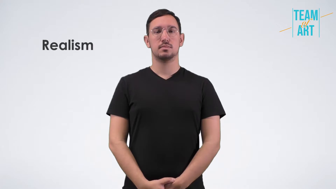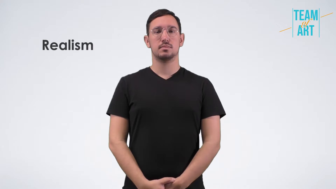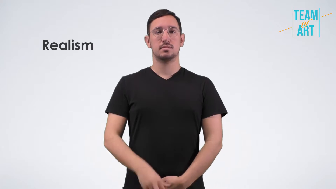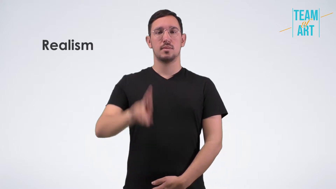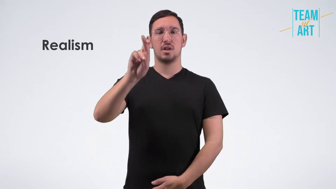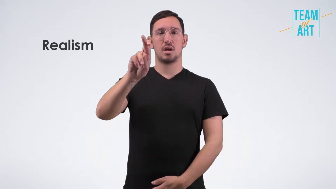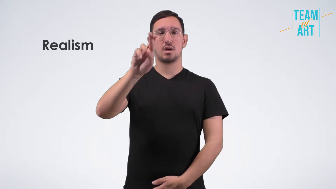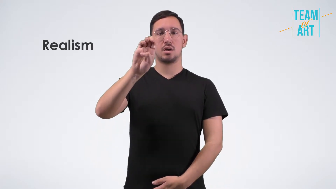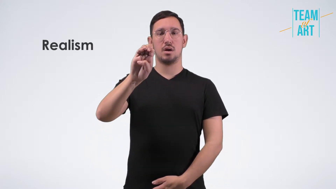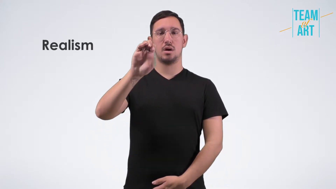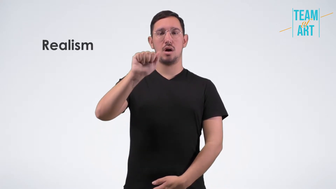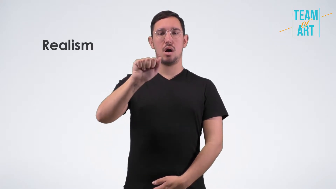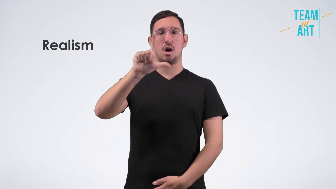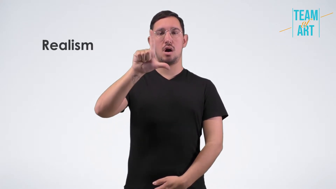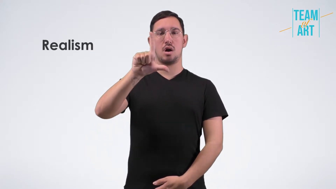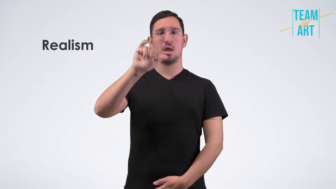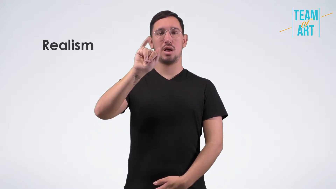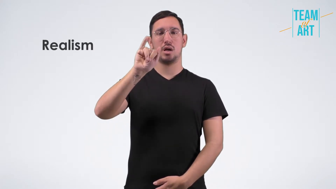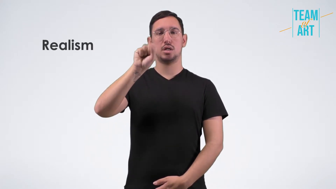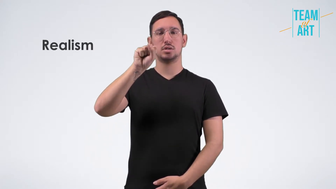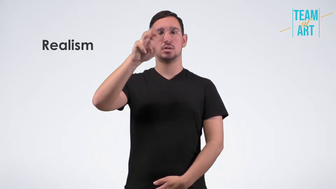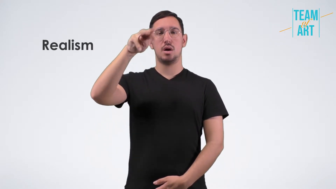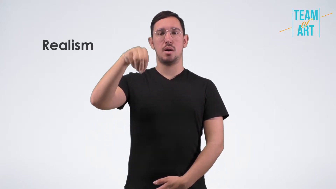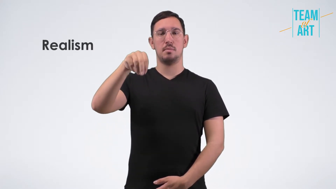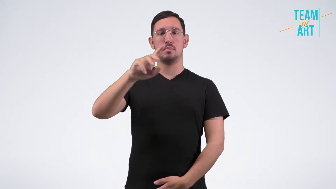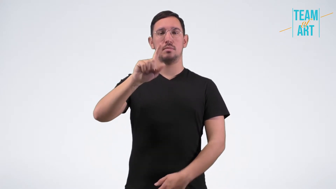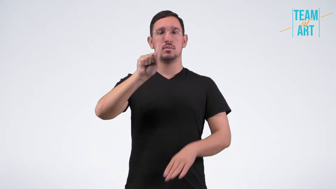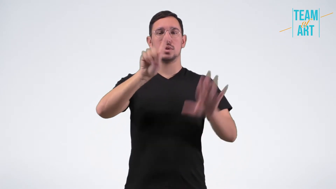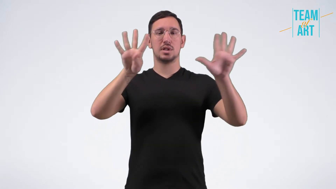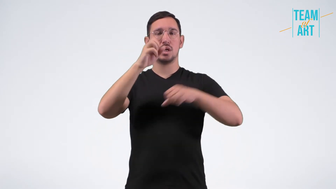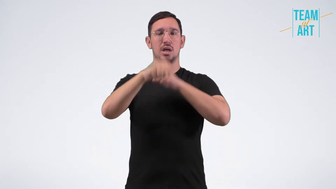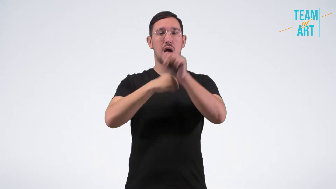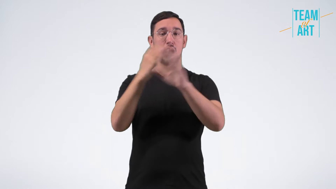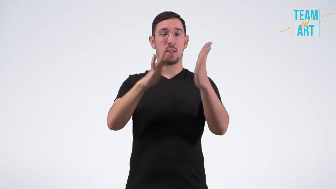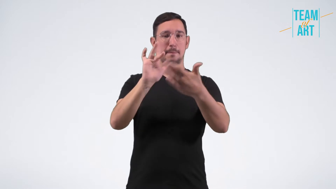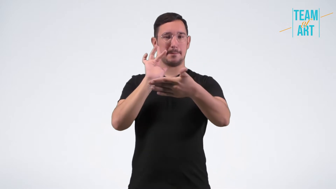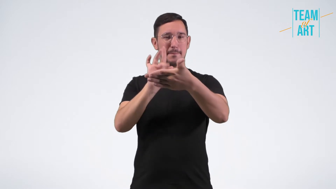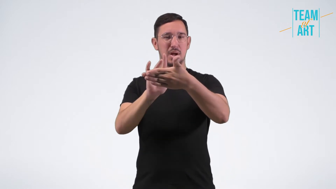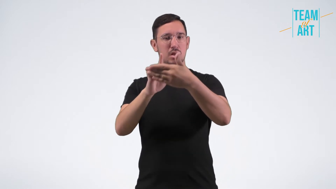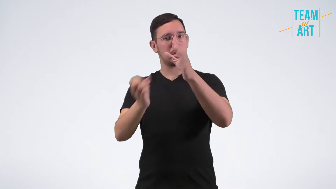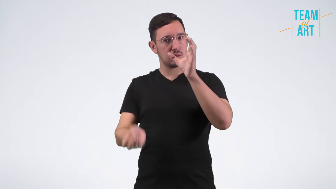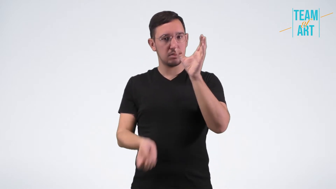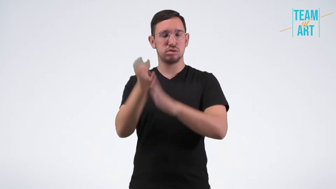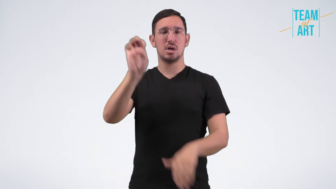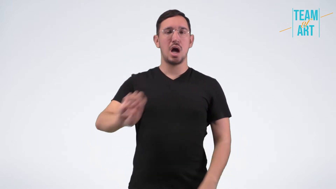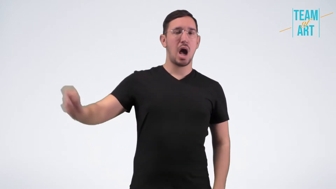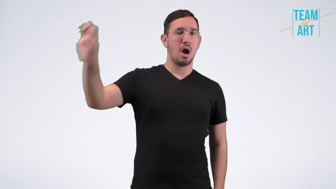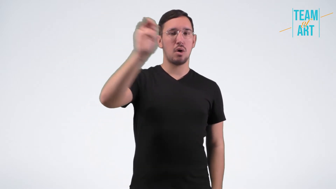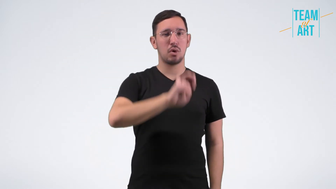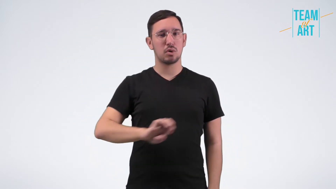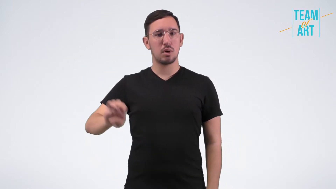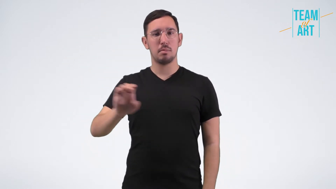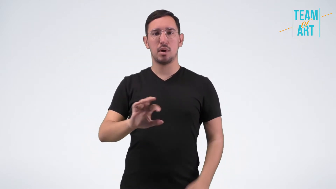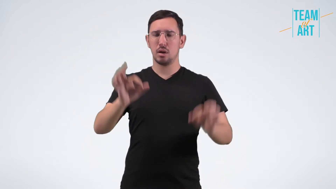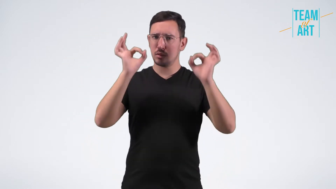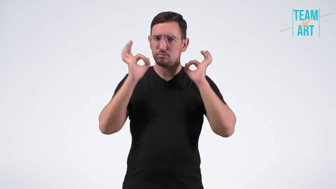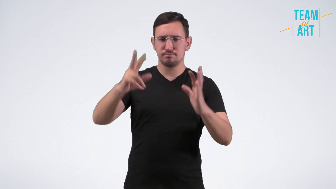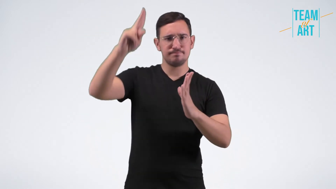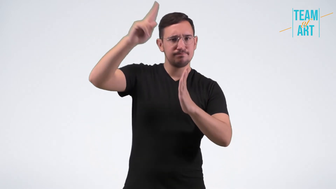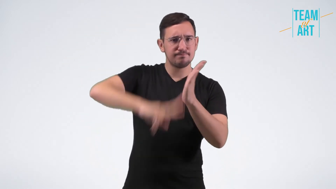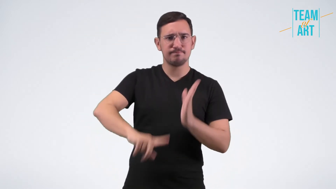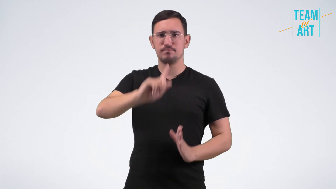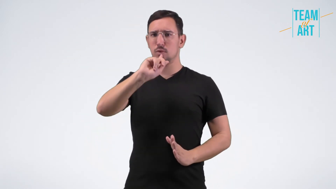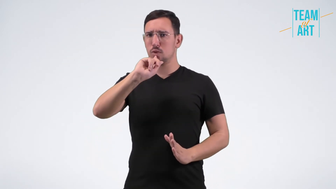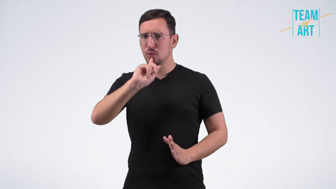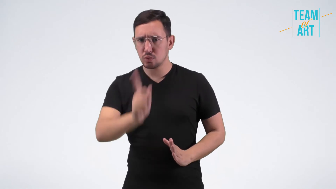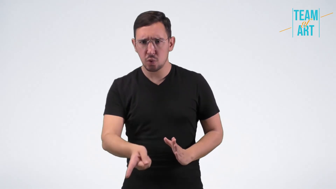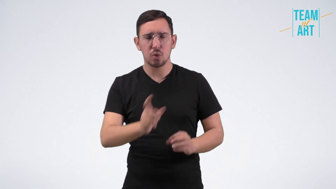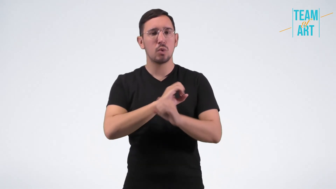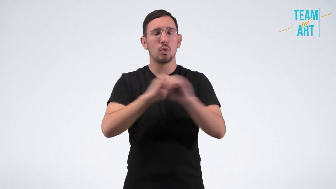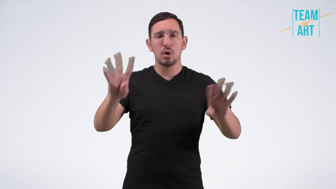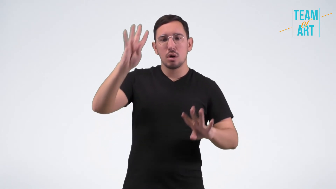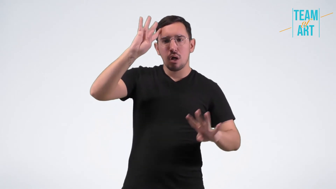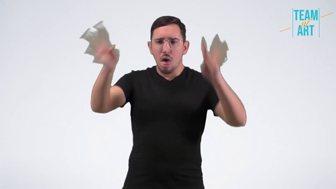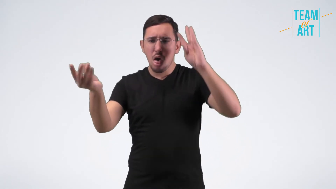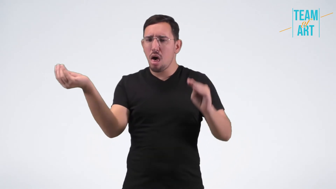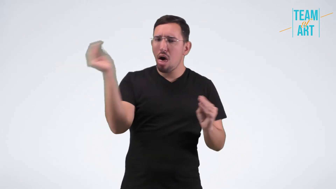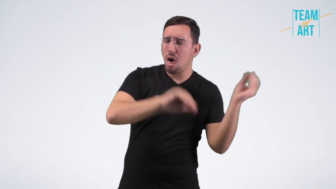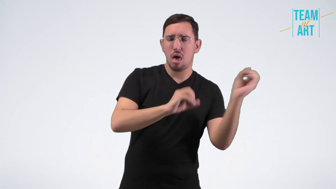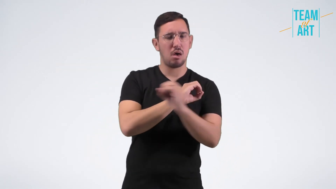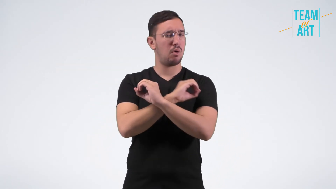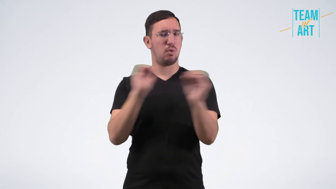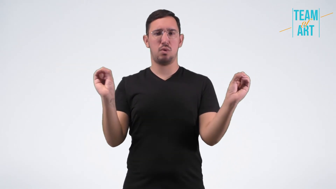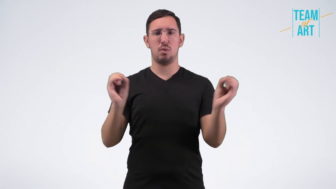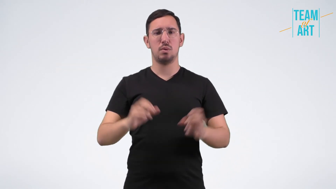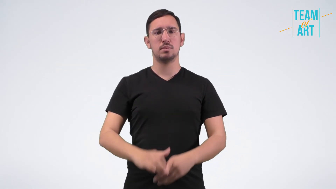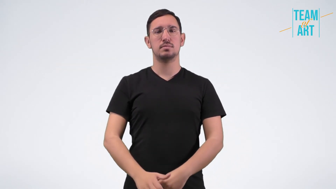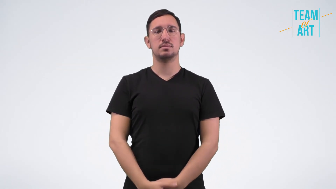Realism